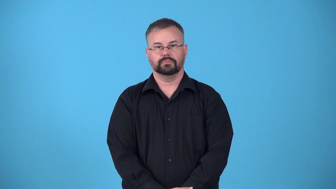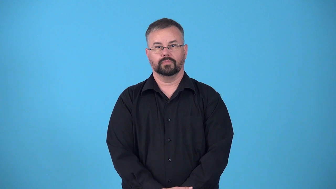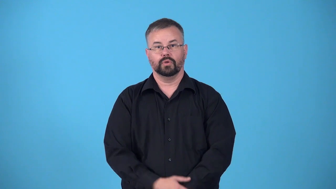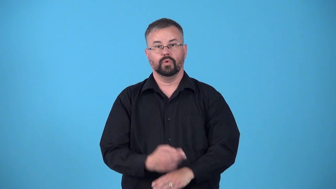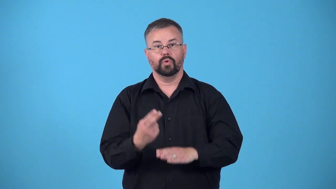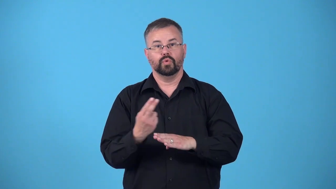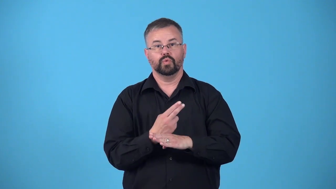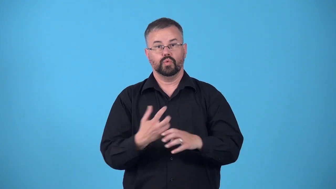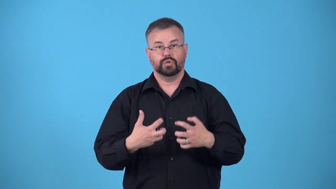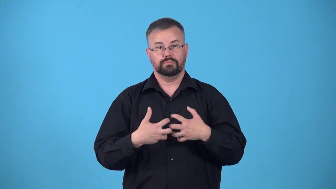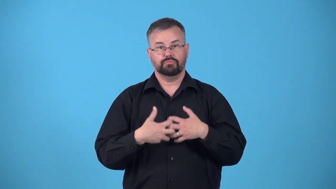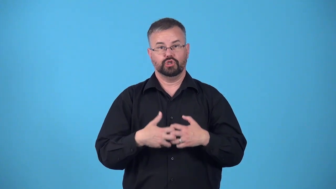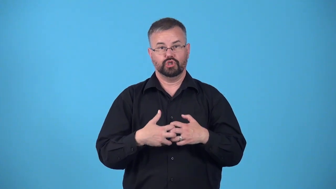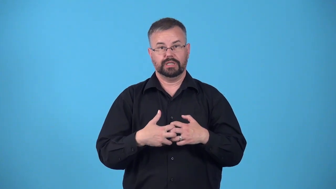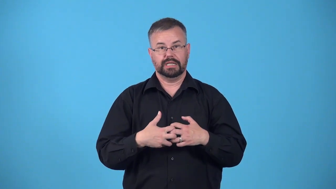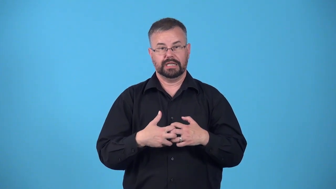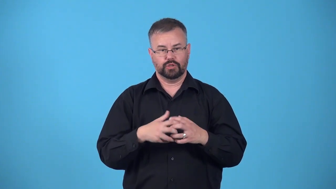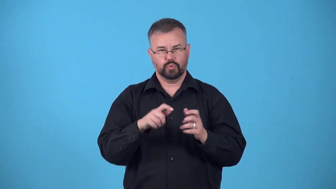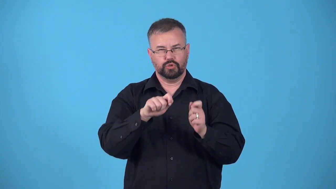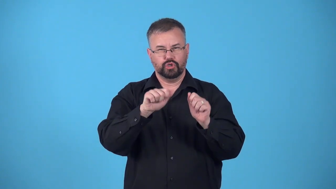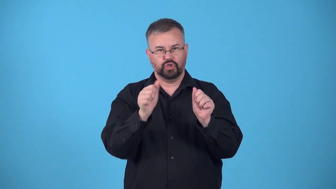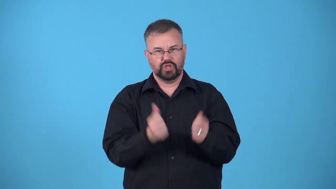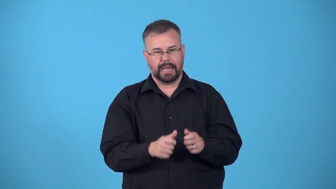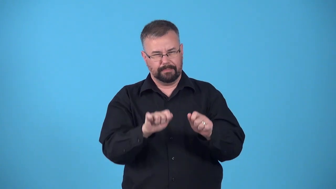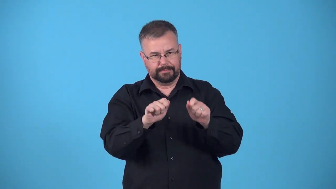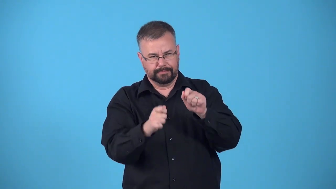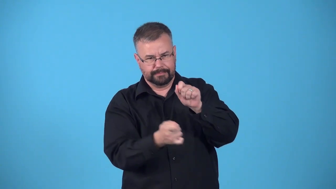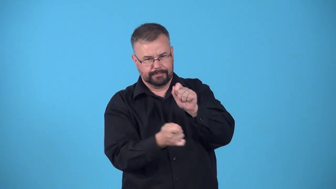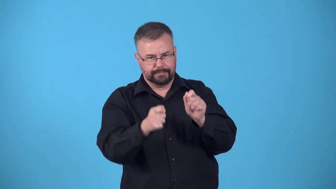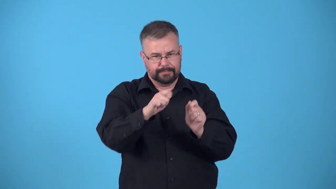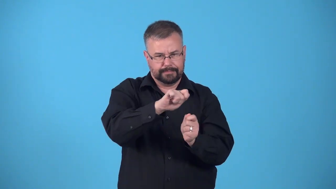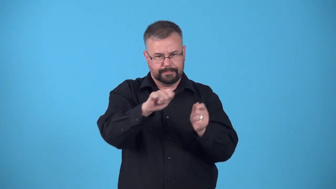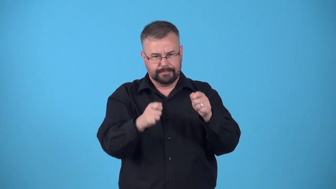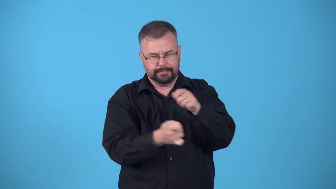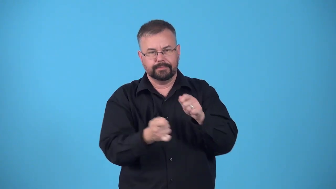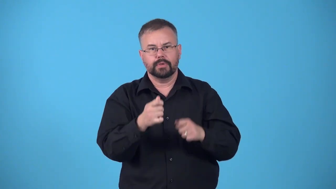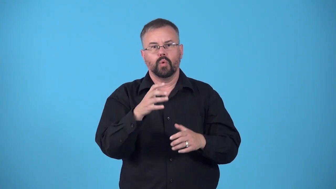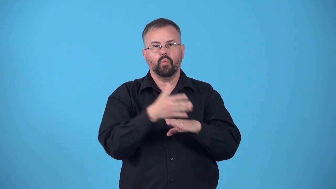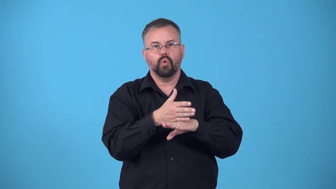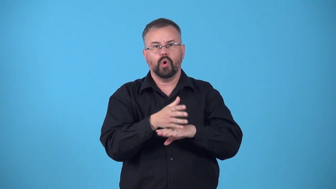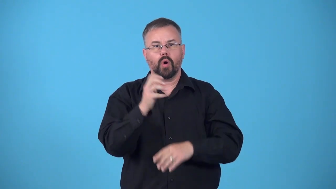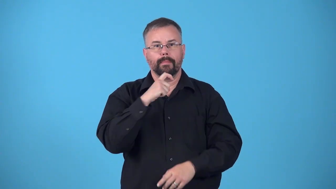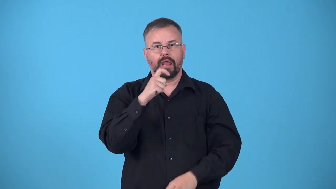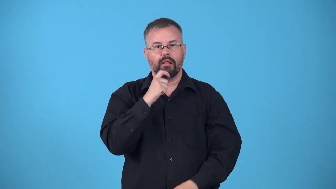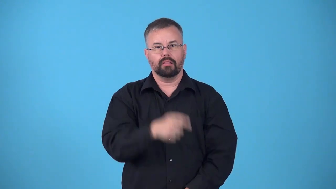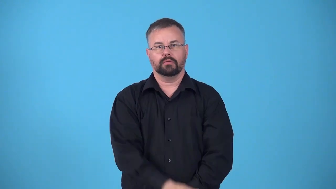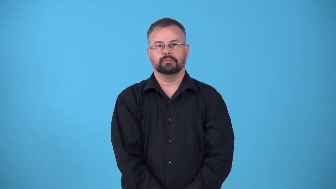turn,lathe